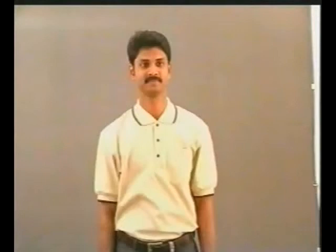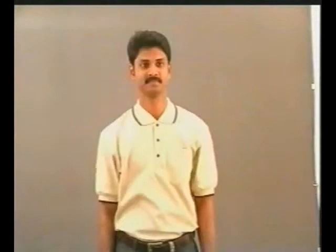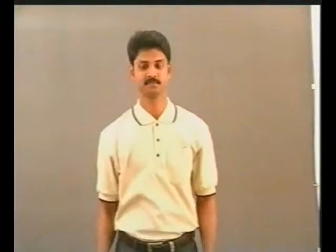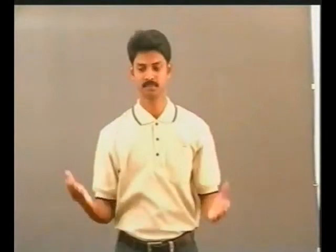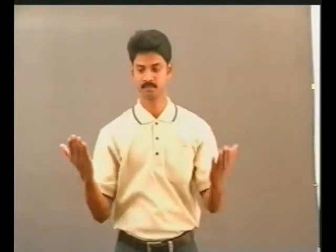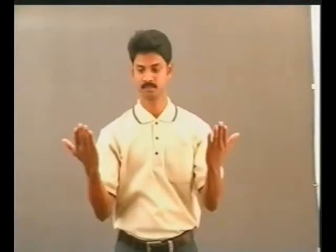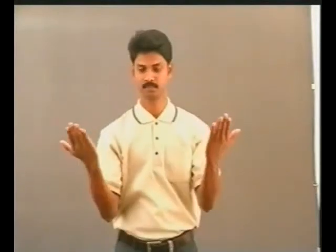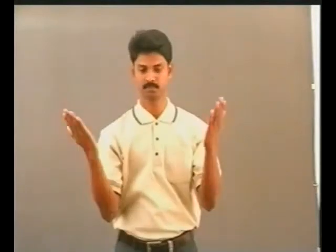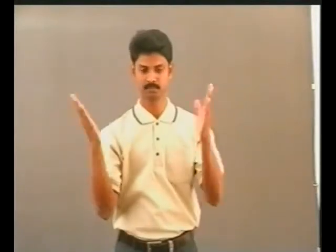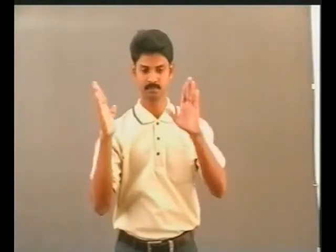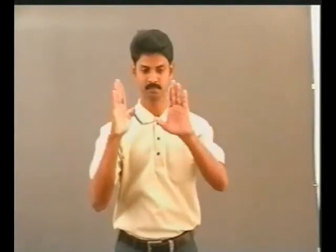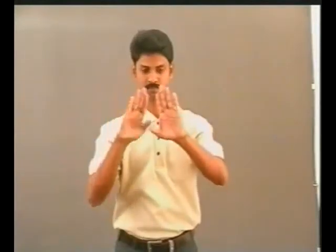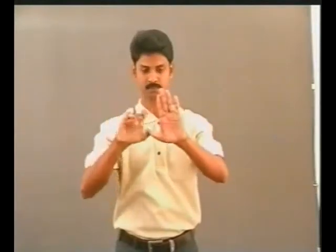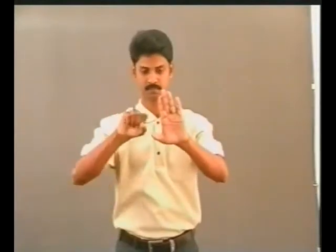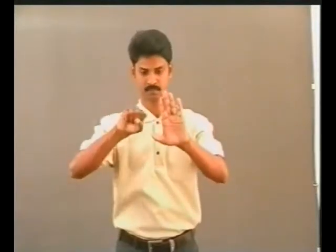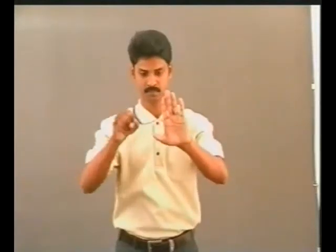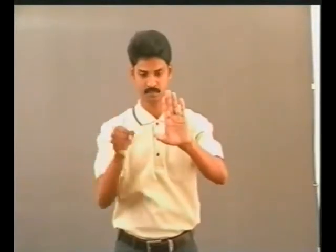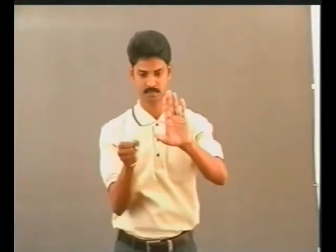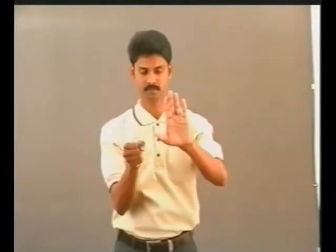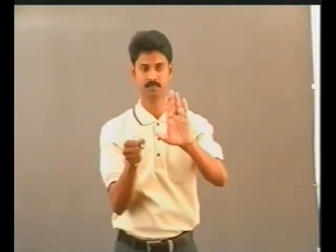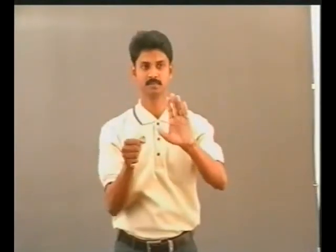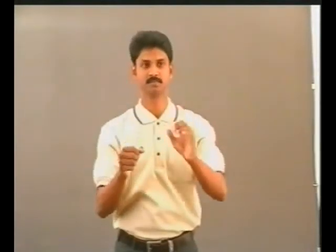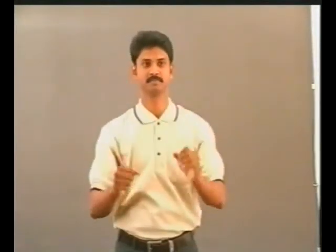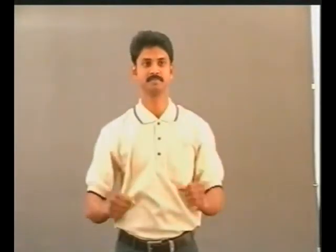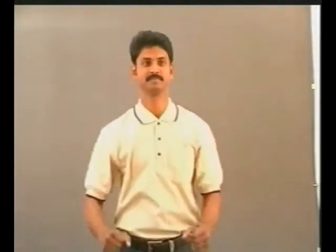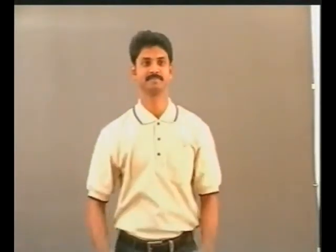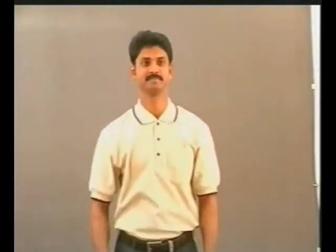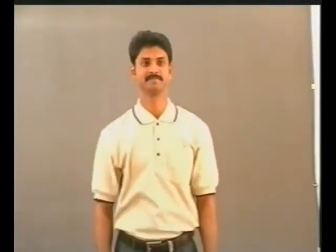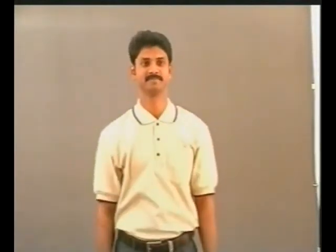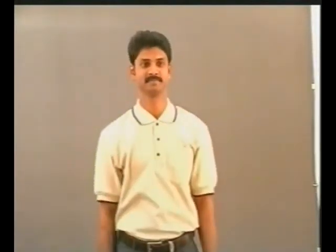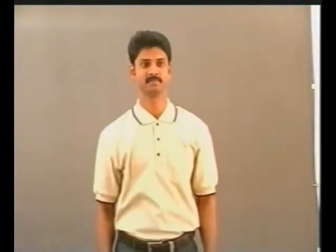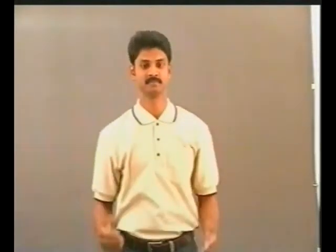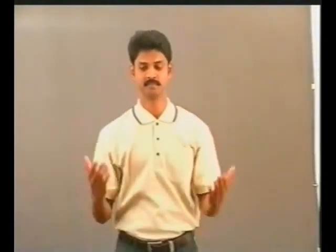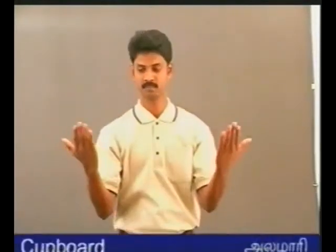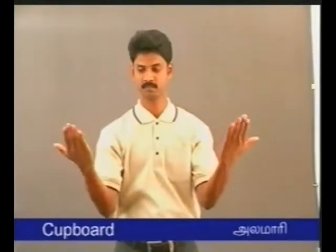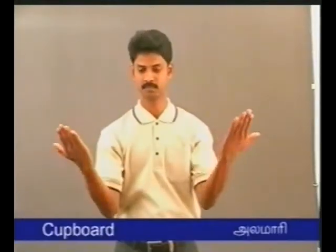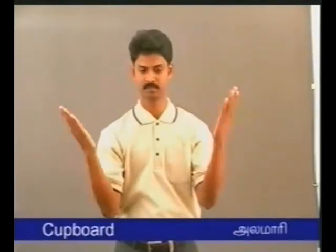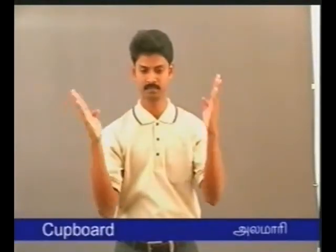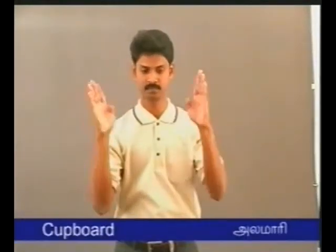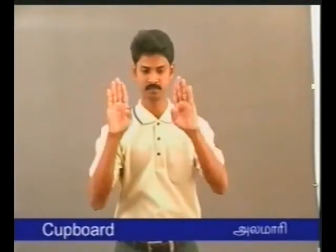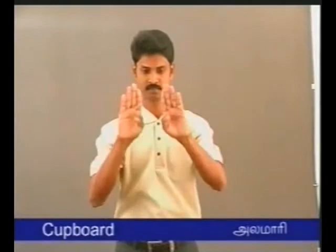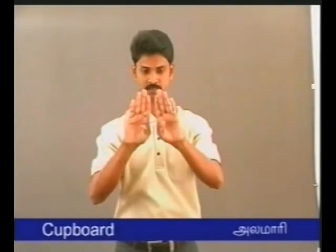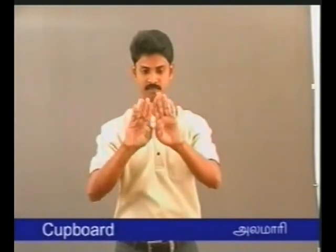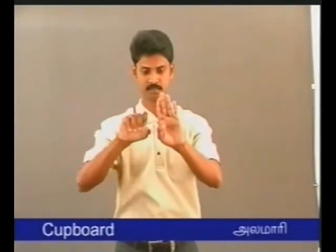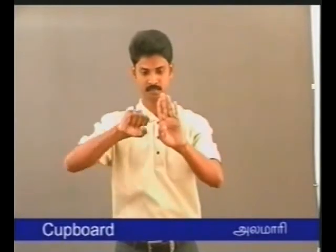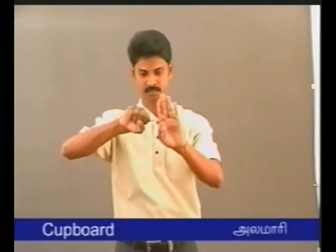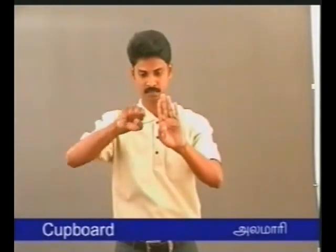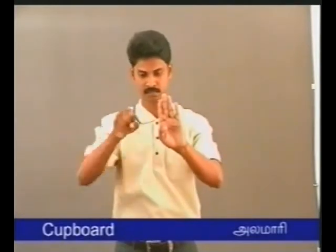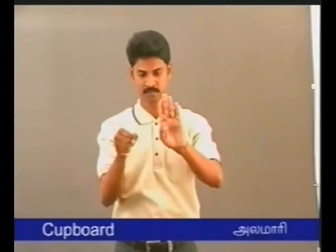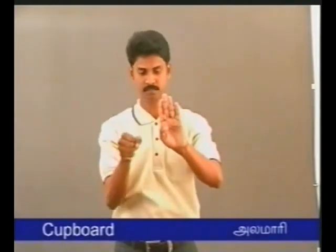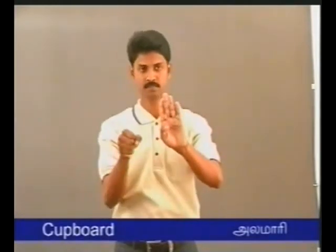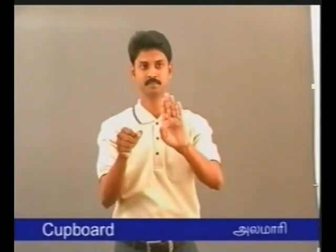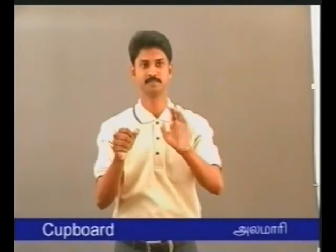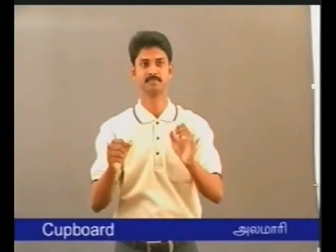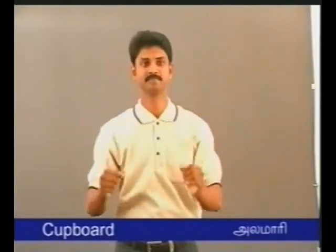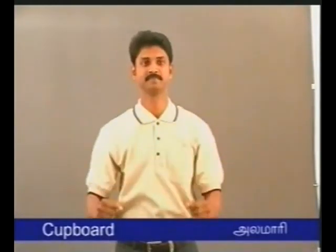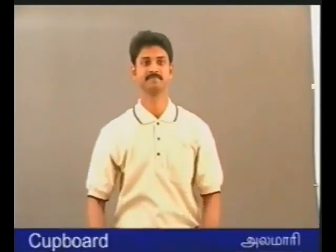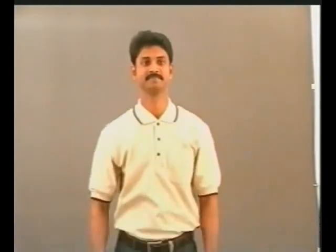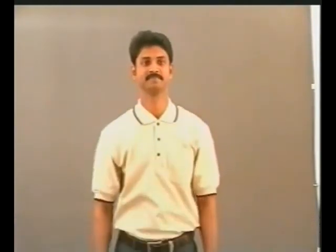cupboard